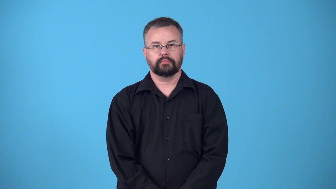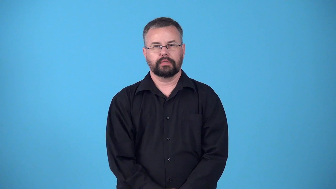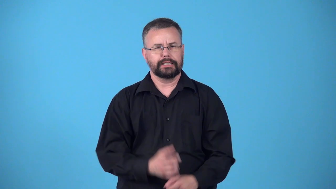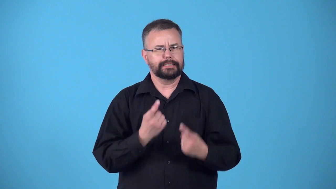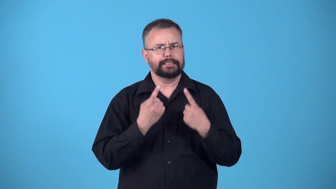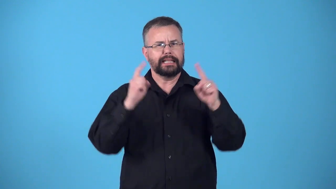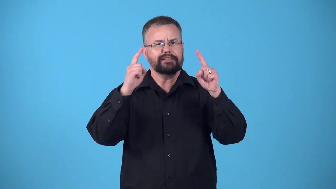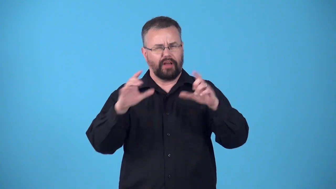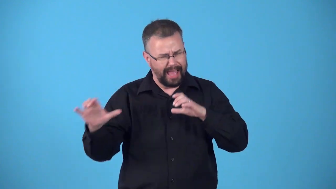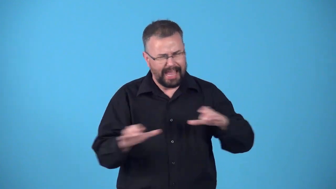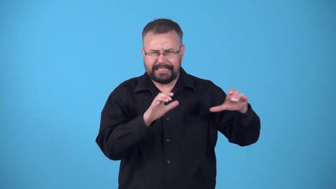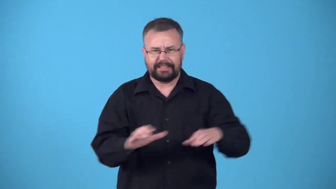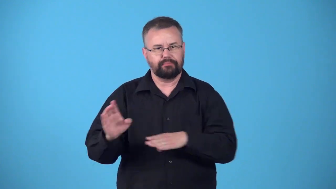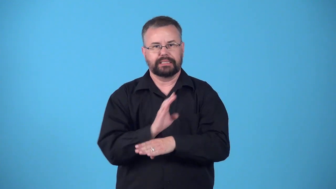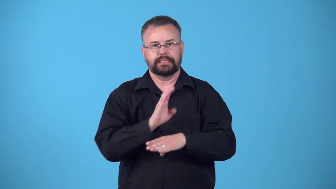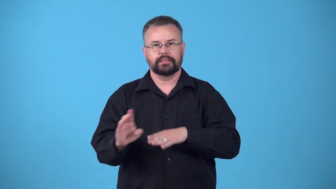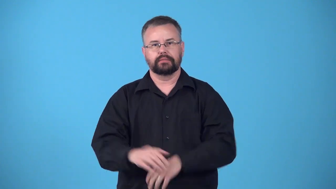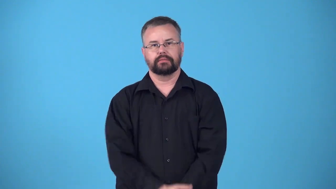going concern